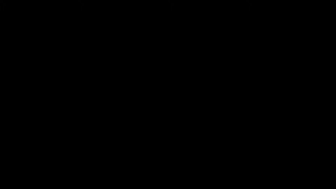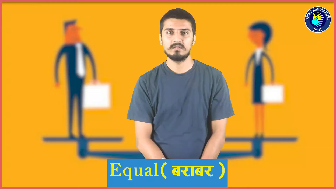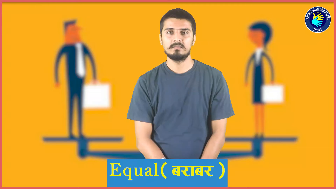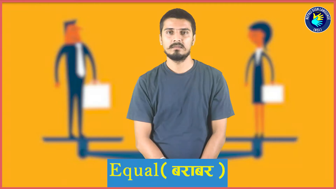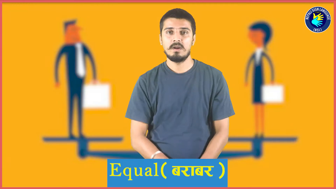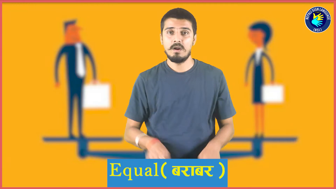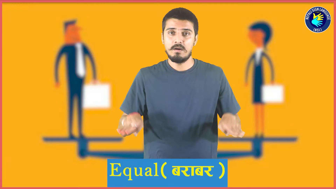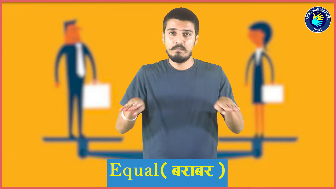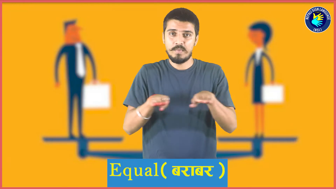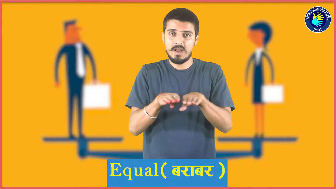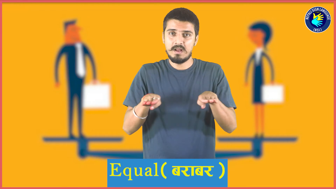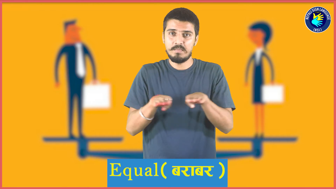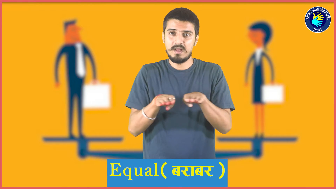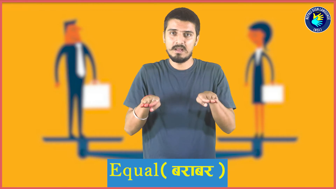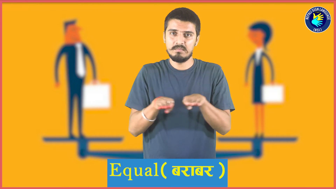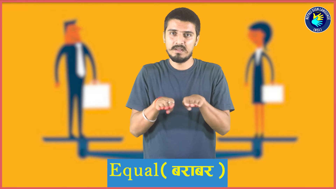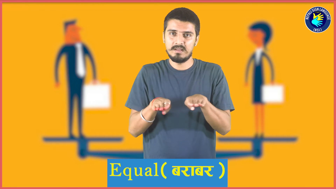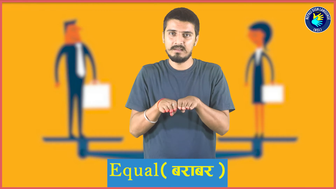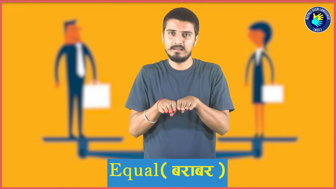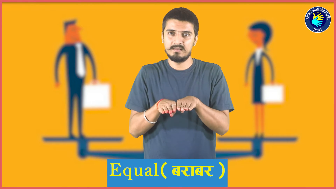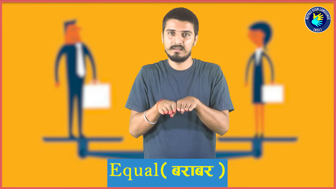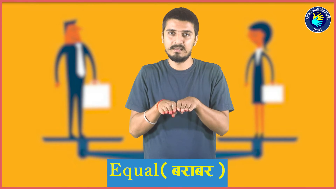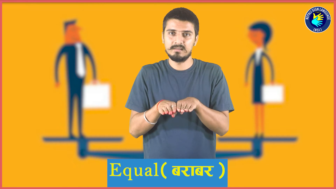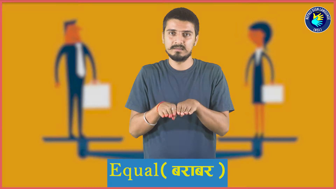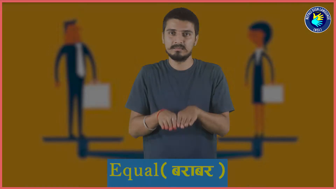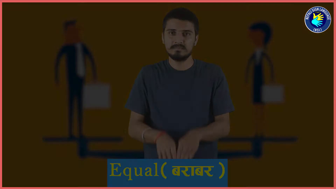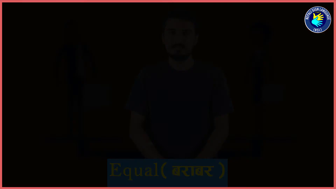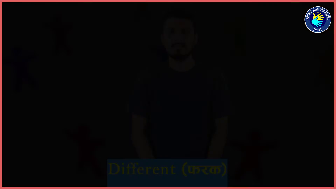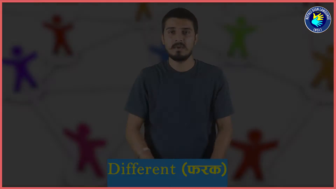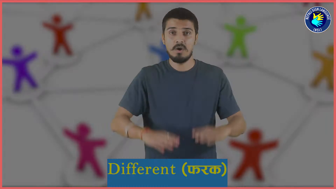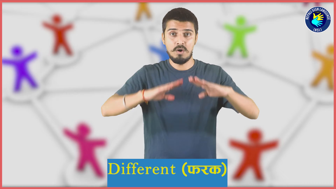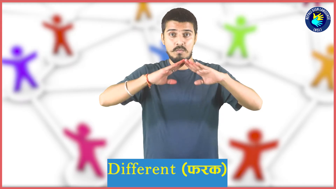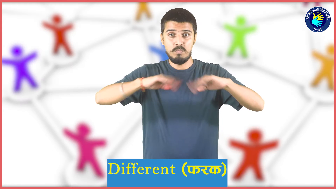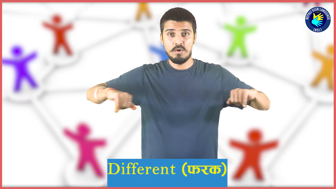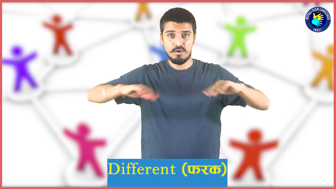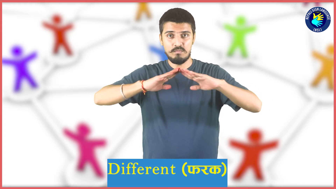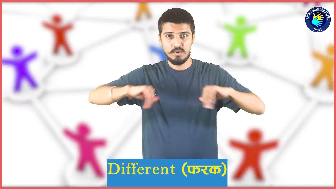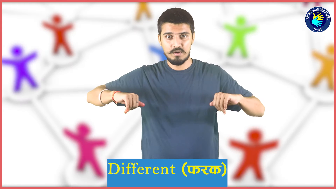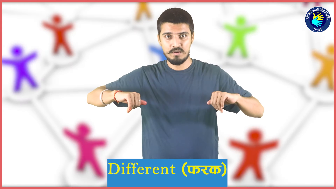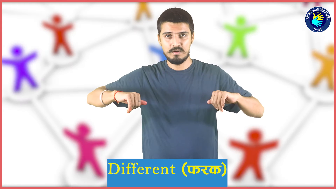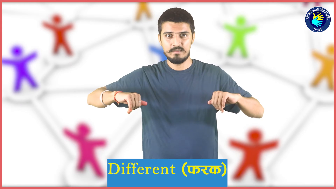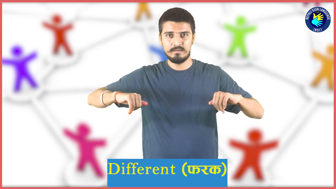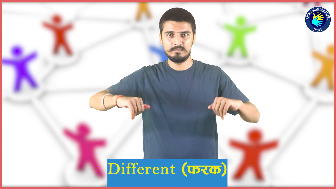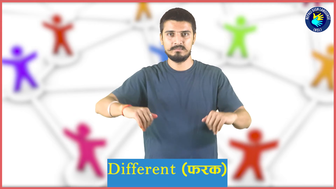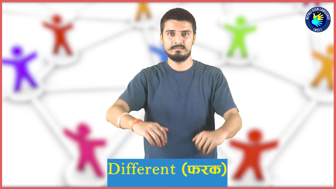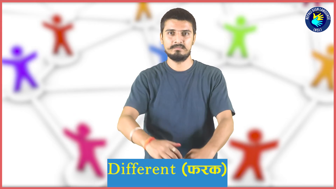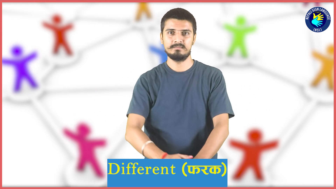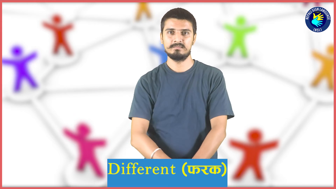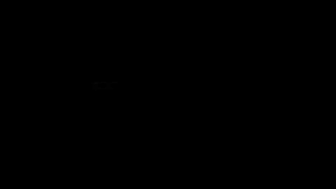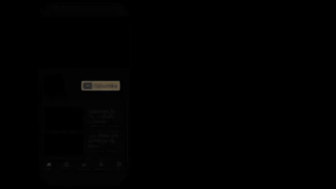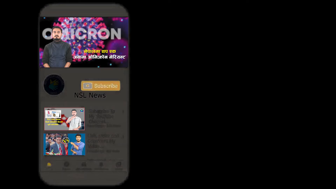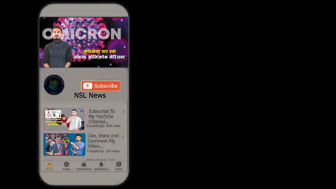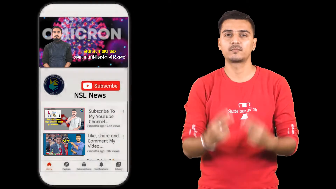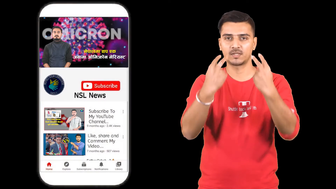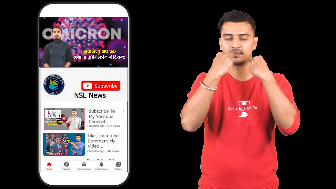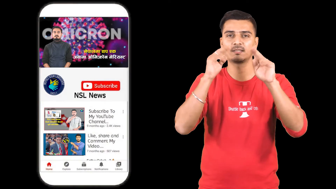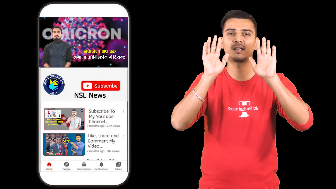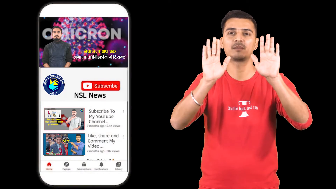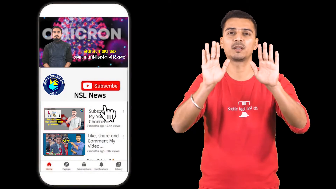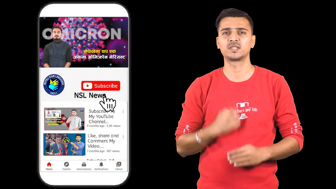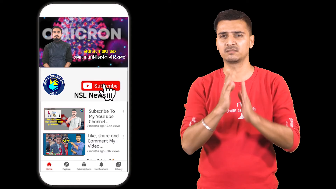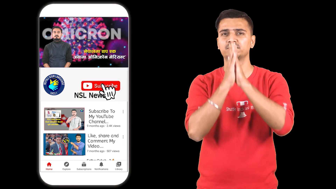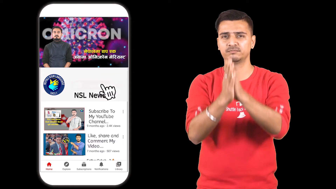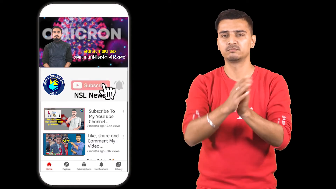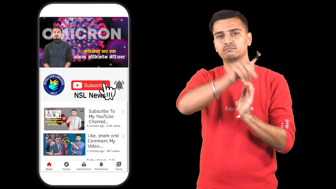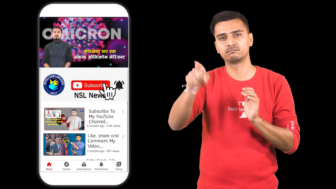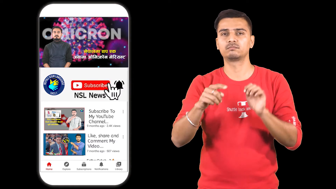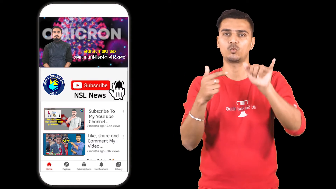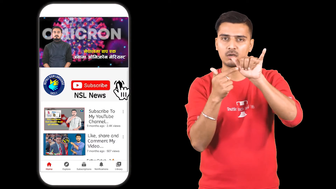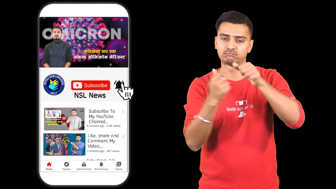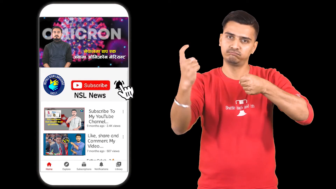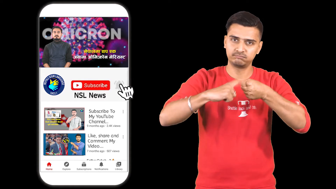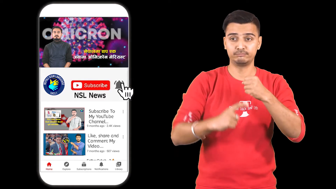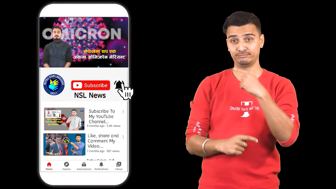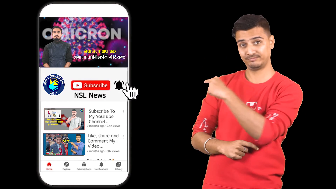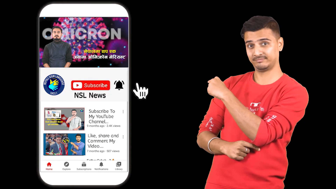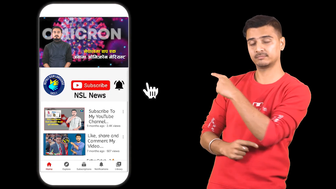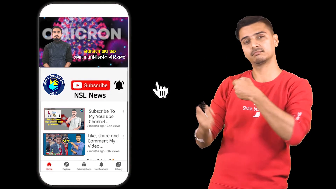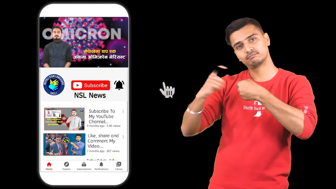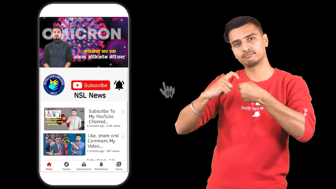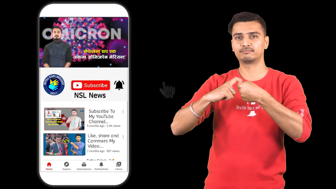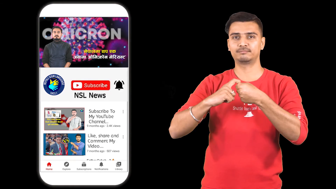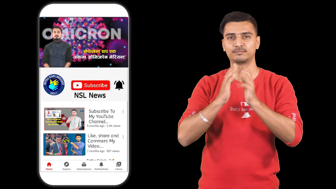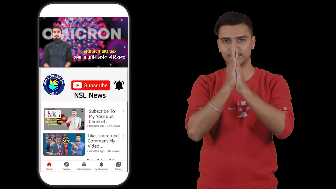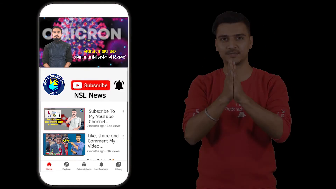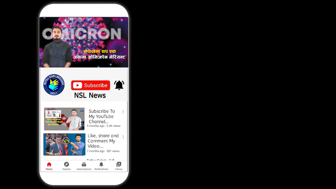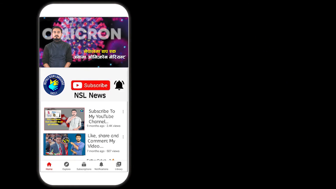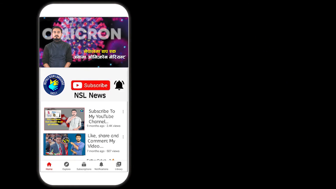Equal & Different